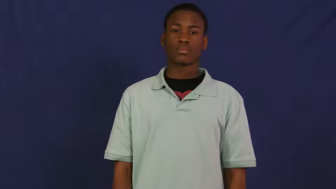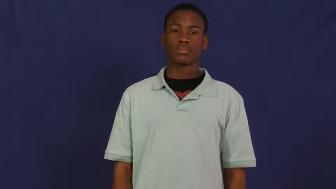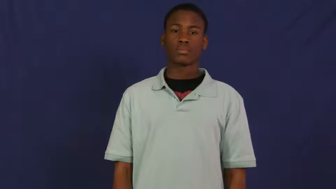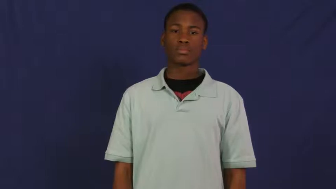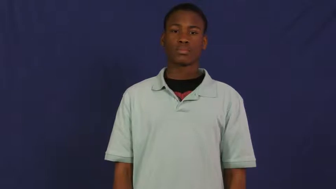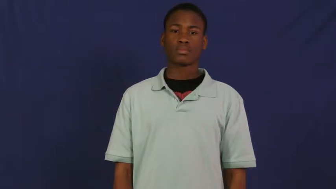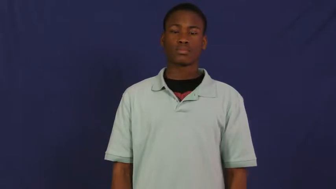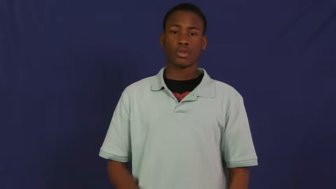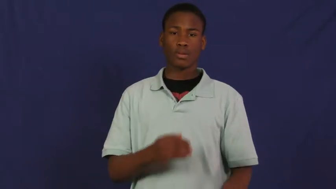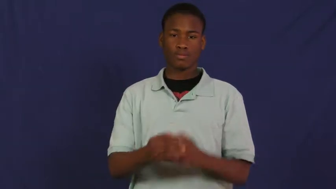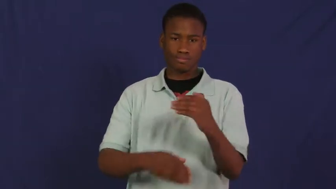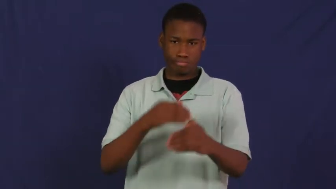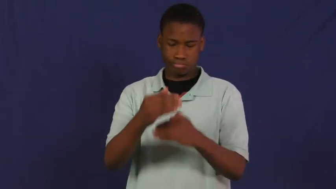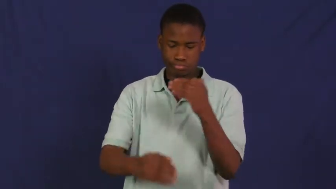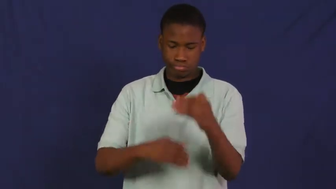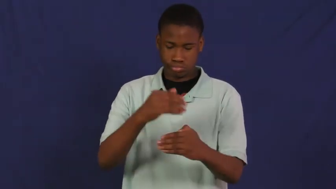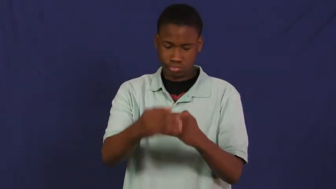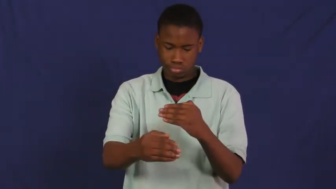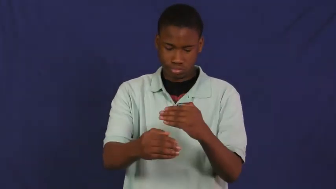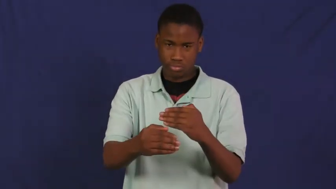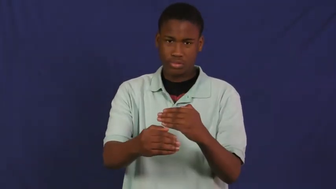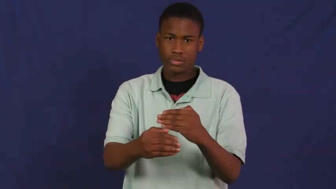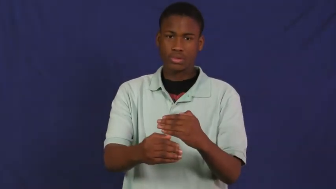go forward,go on,go onto,move on,move ahead,go ahead,onward-progress